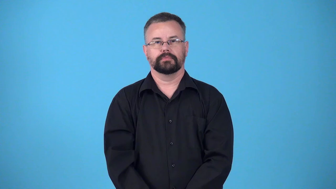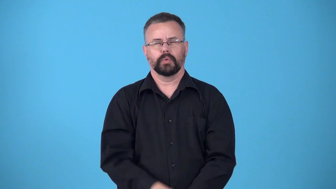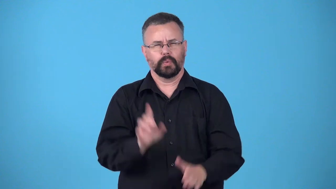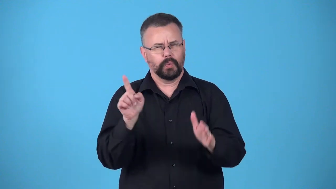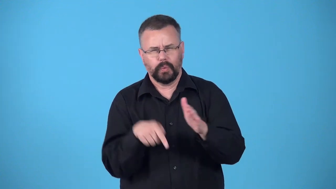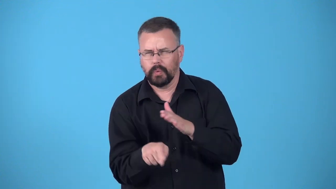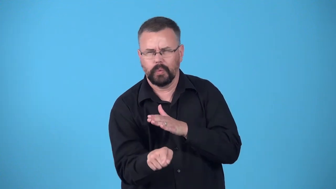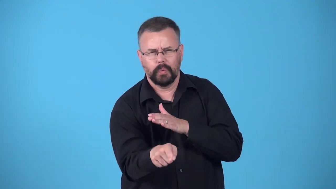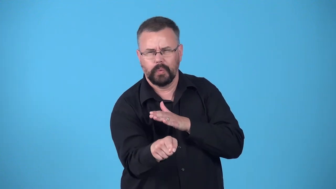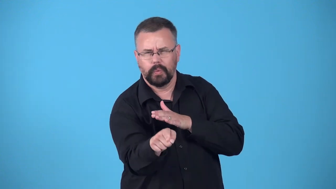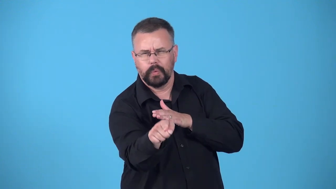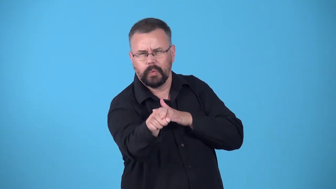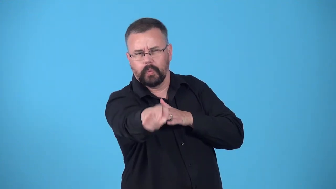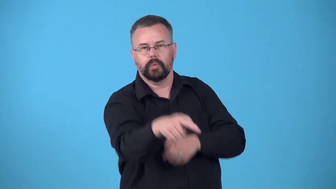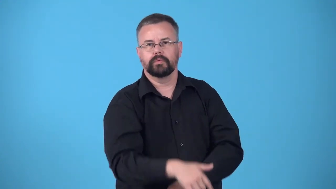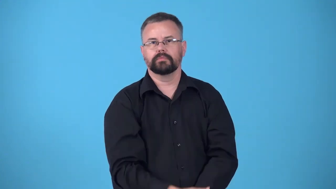deep